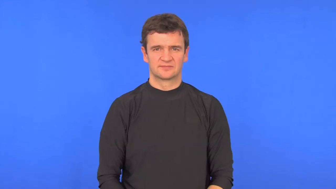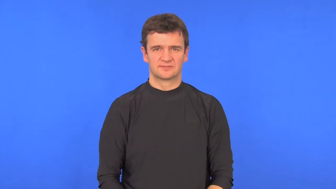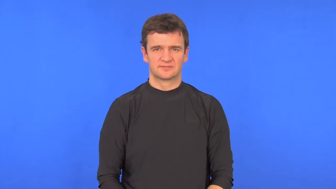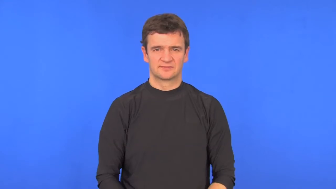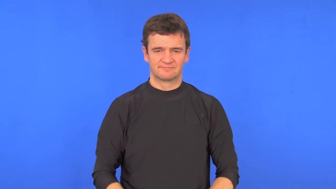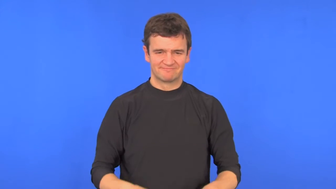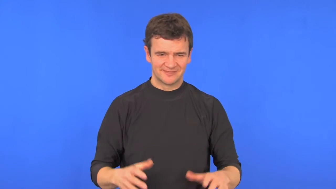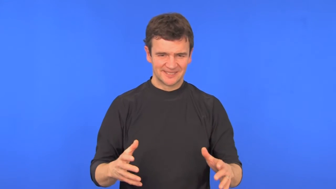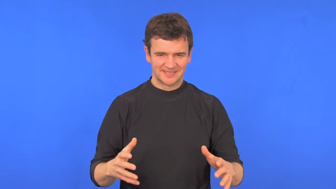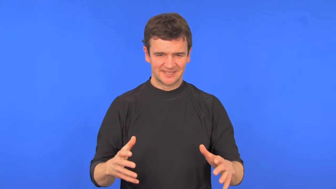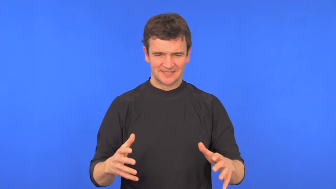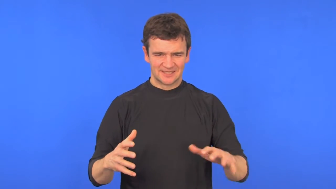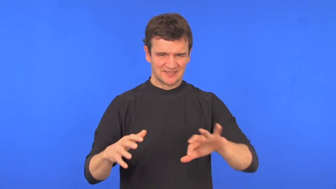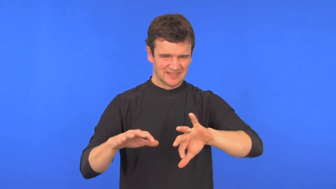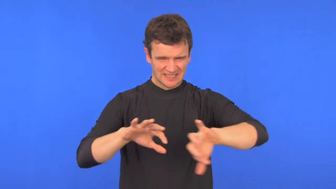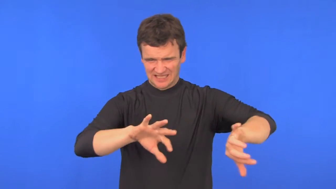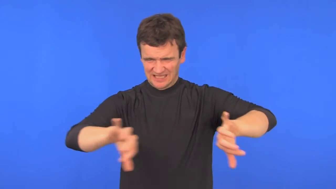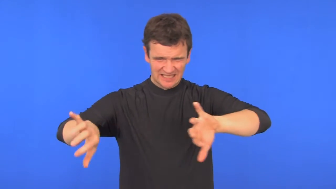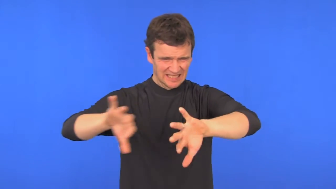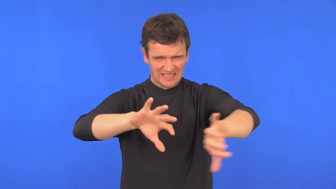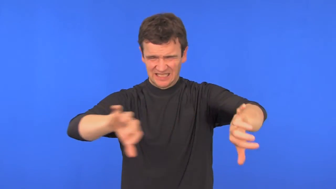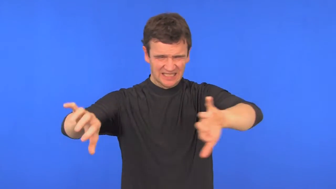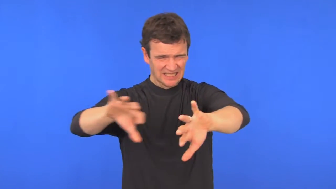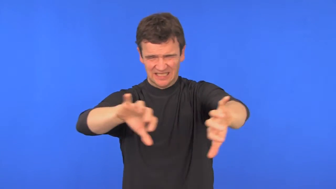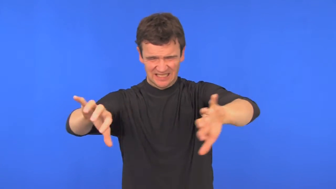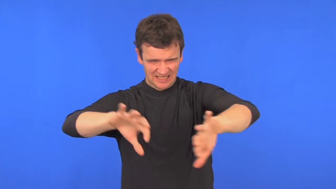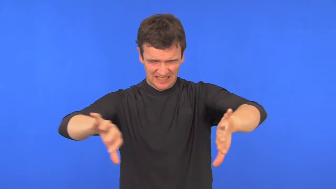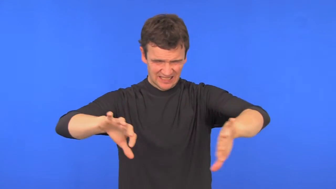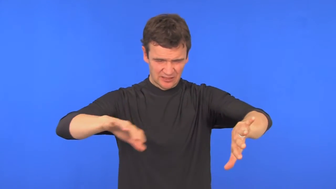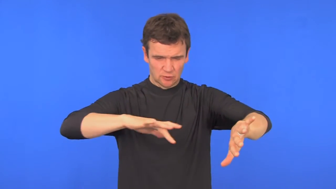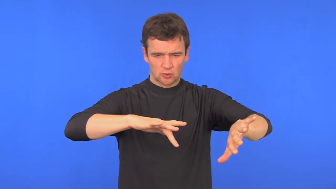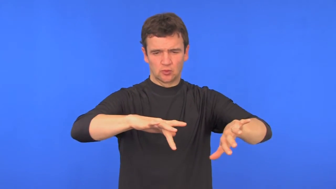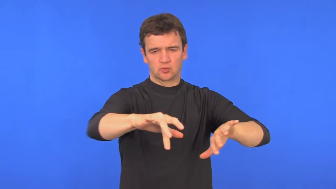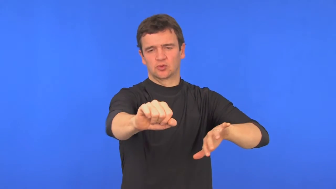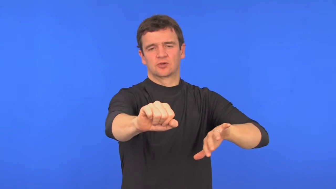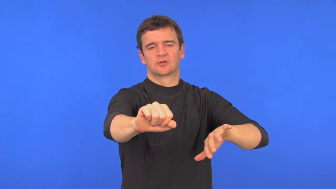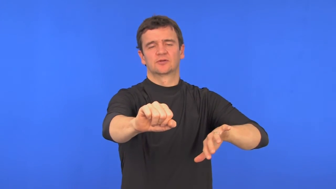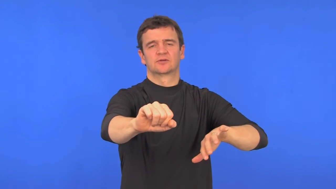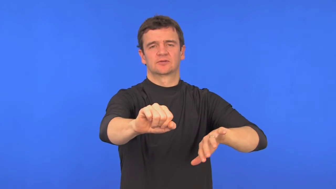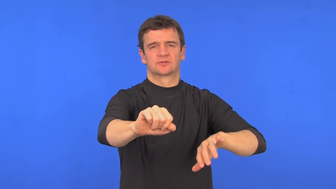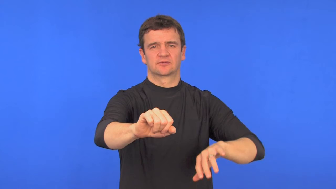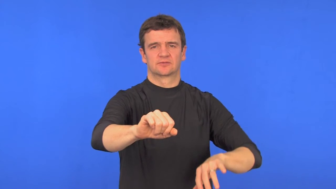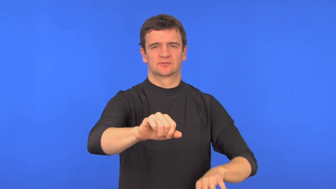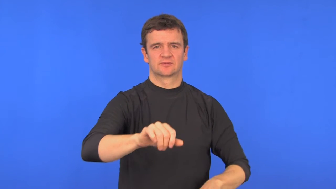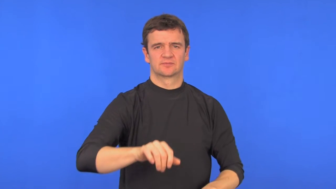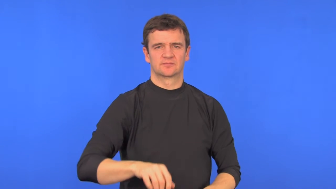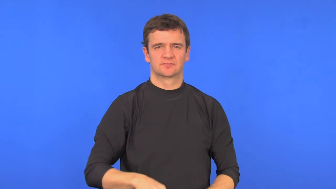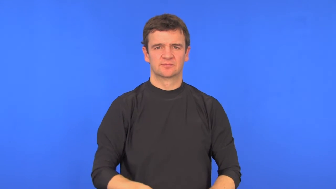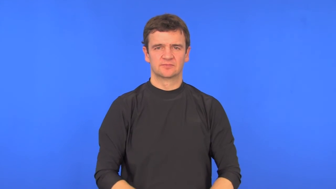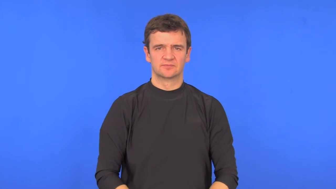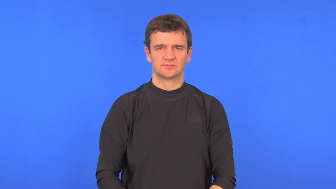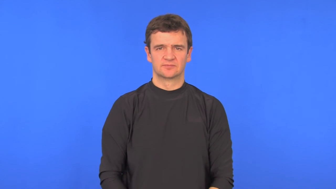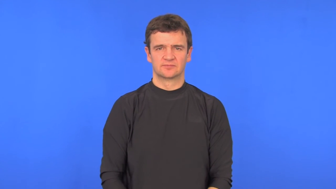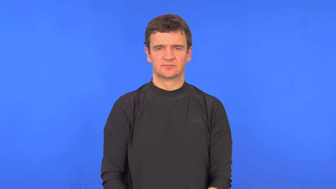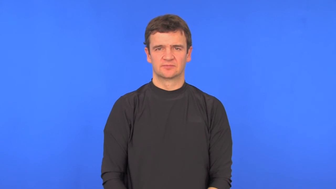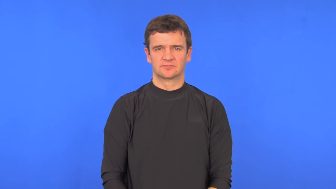CLEAR